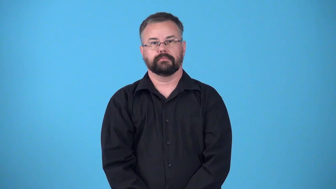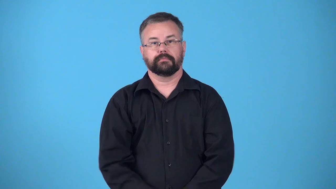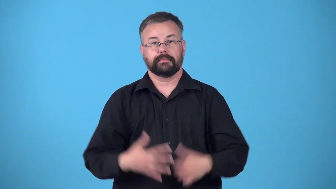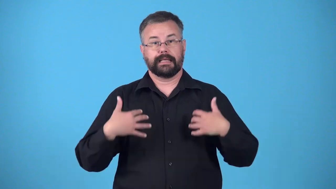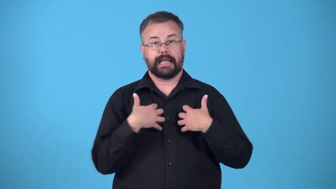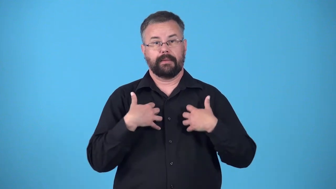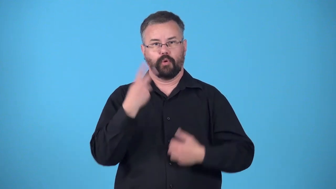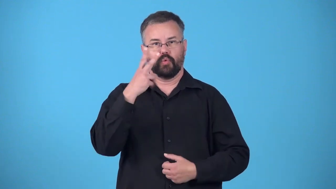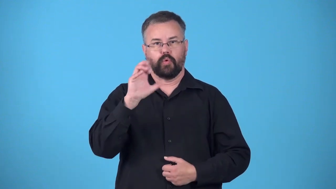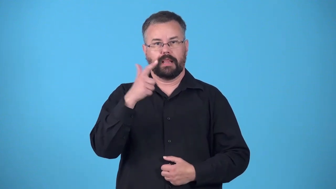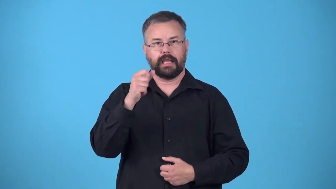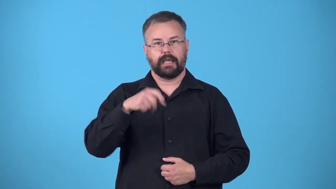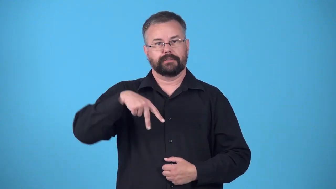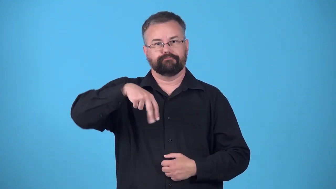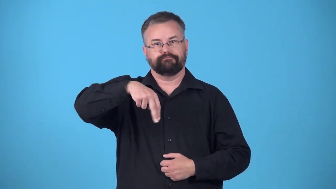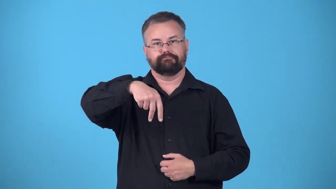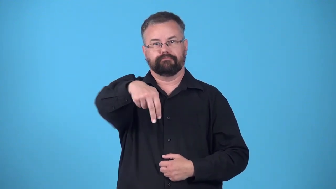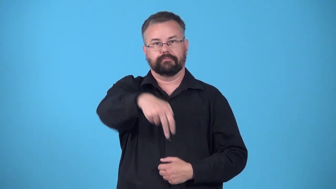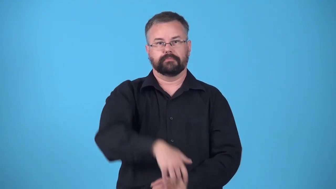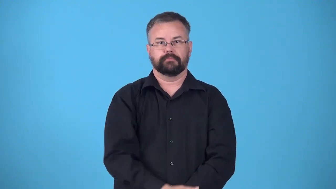biped,two legged